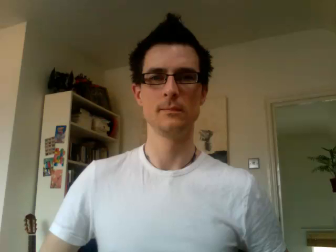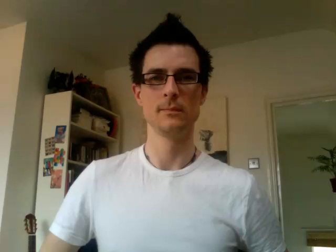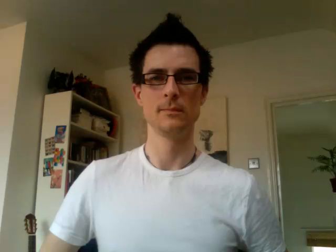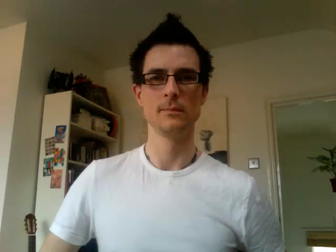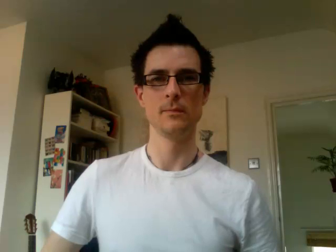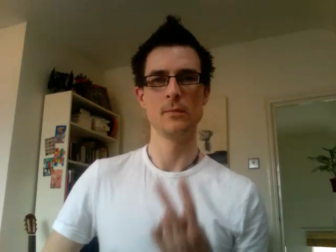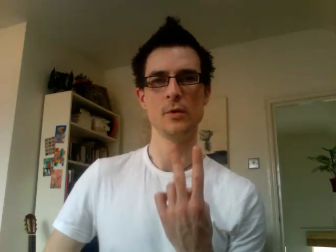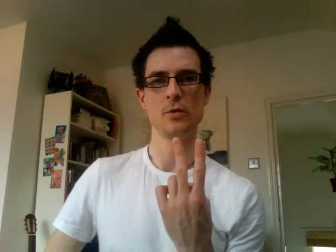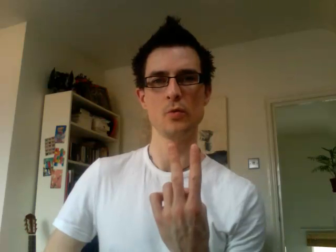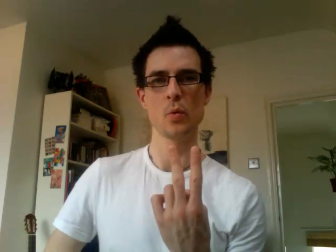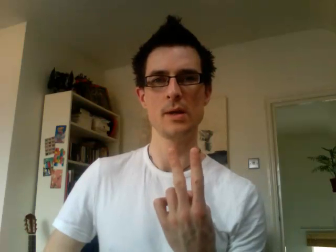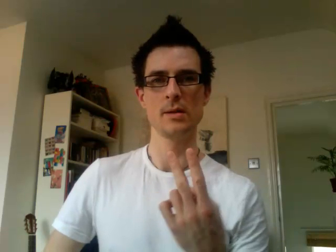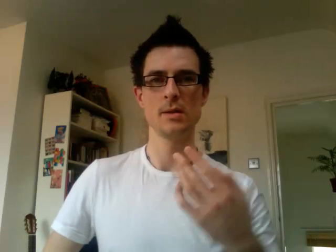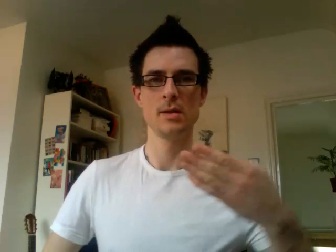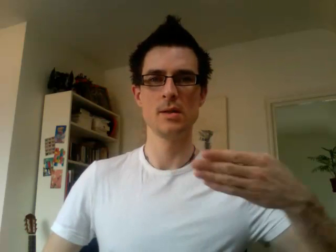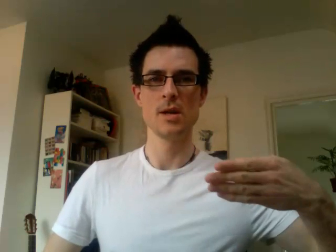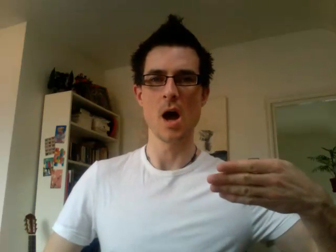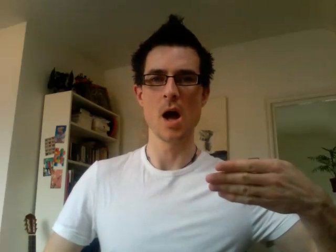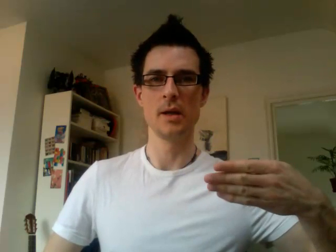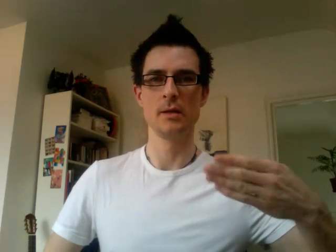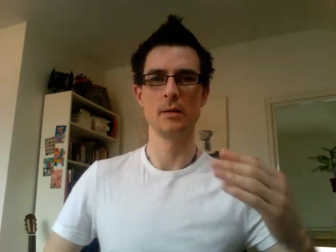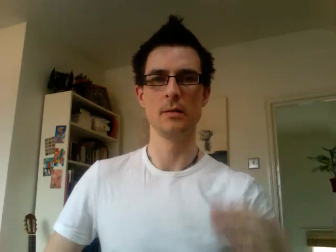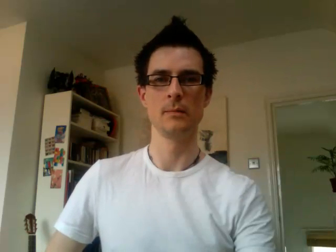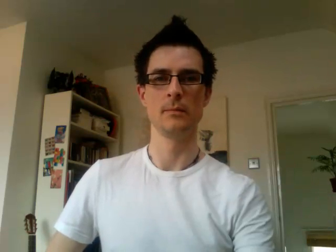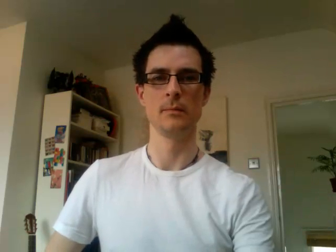29